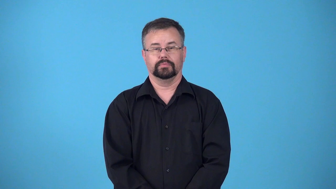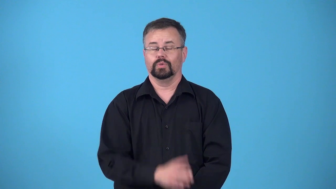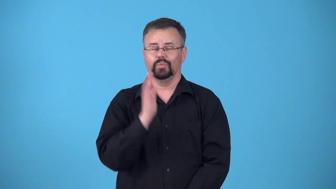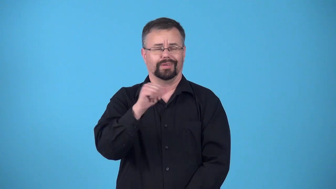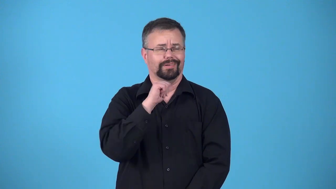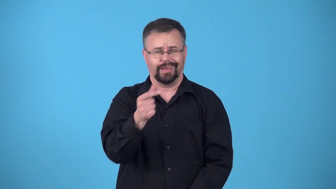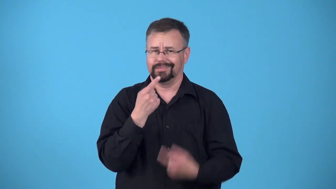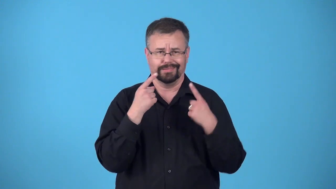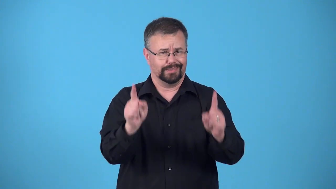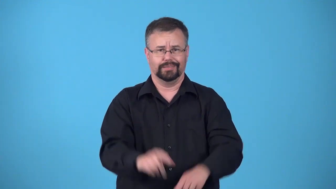will never fly